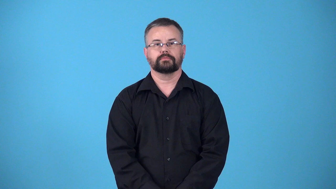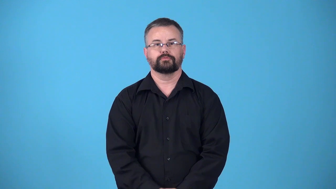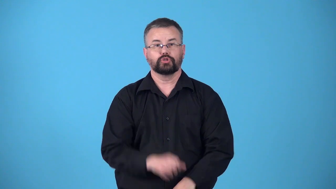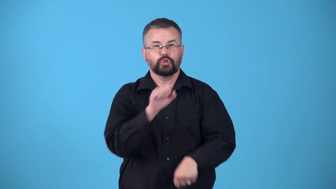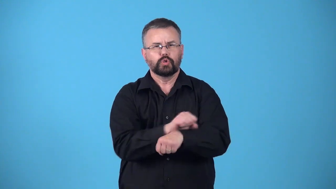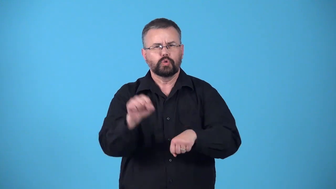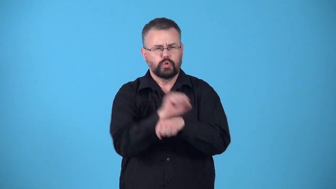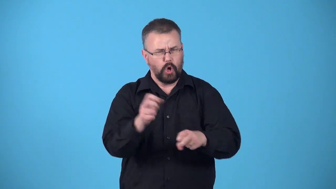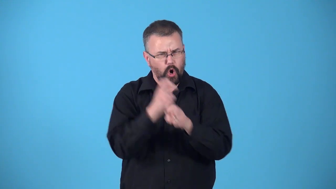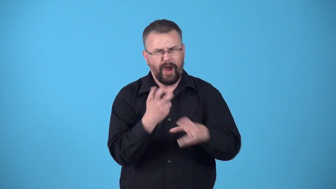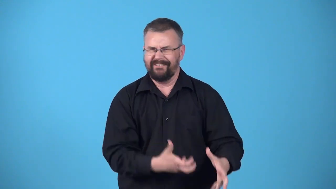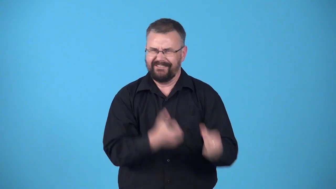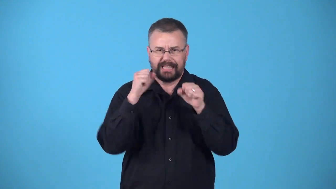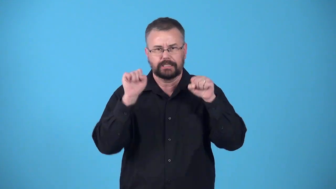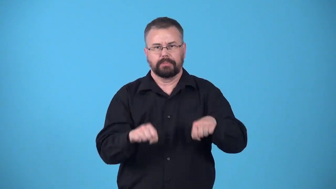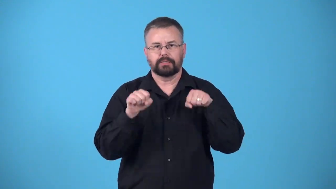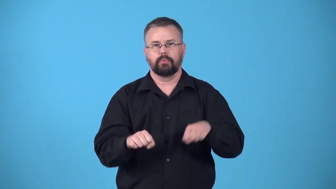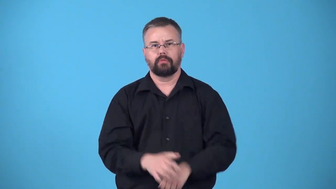flat out